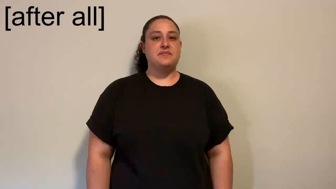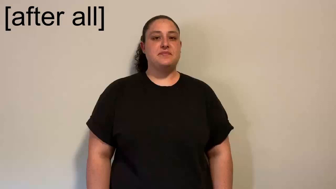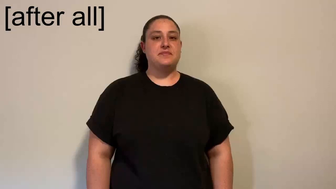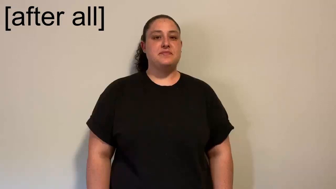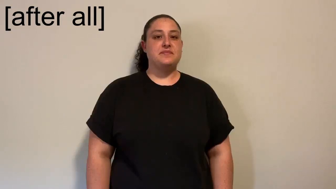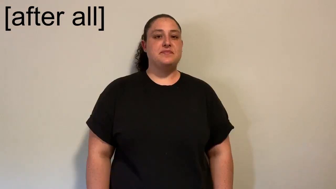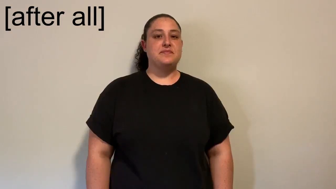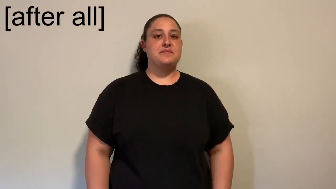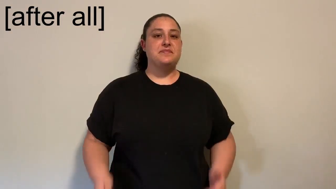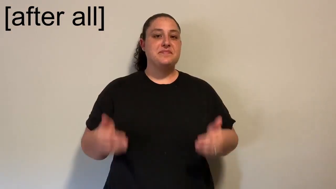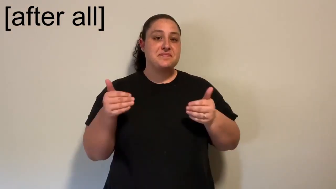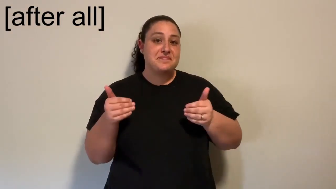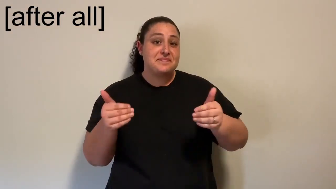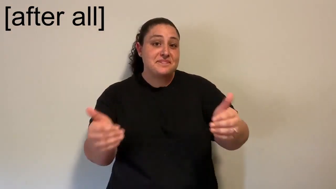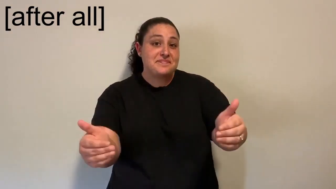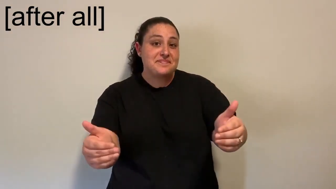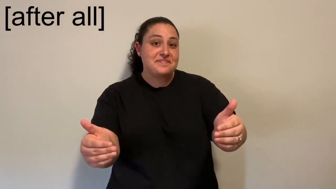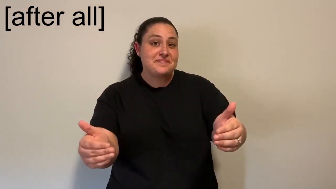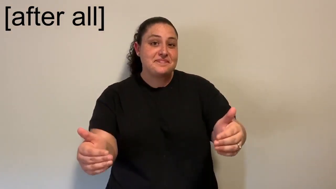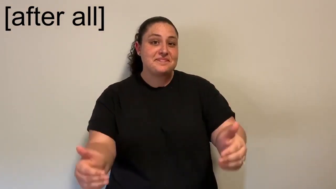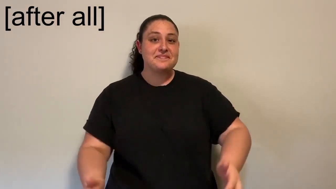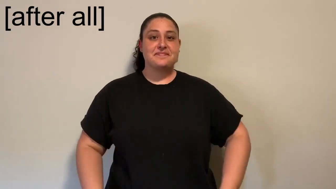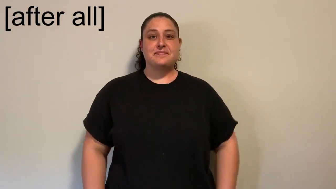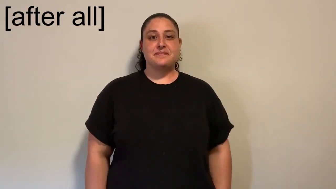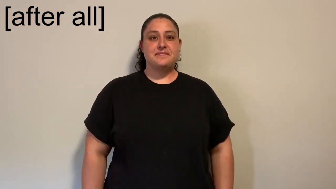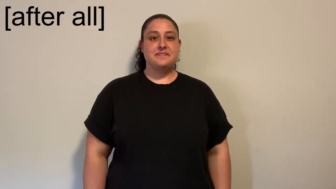after all